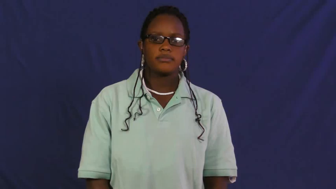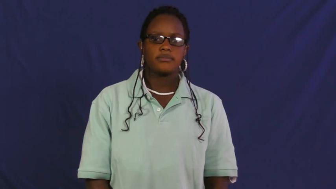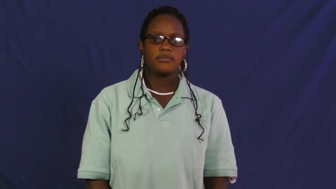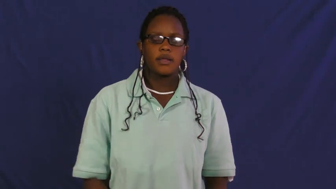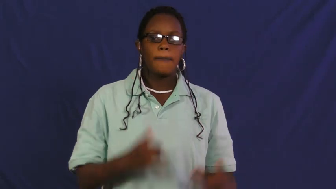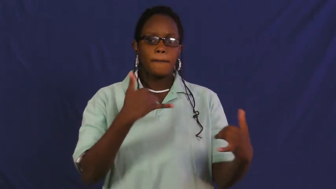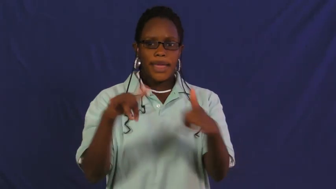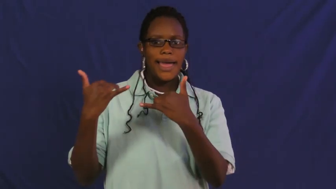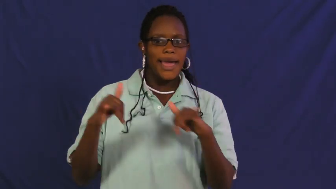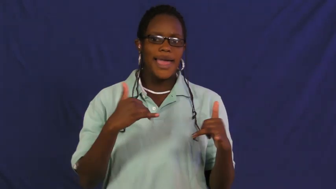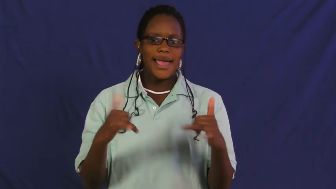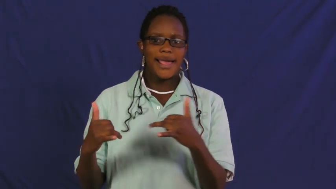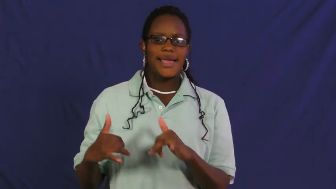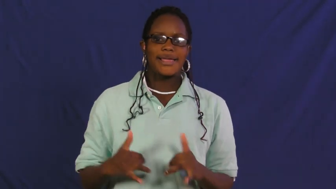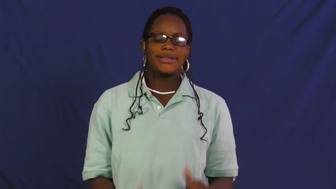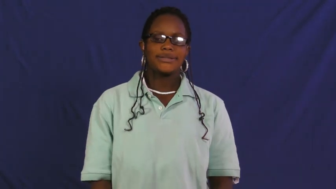recreation